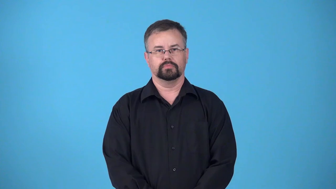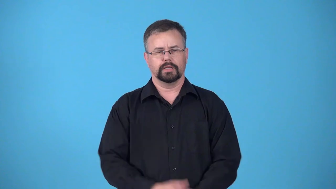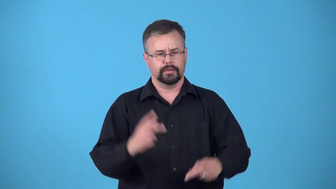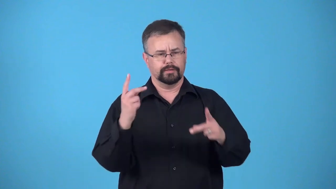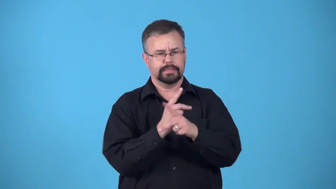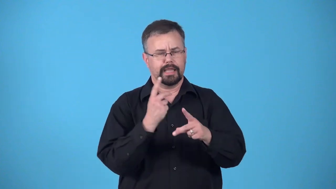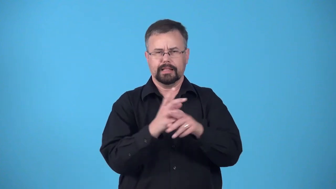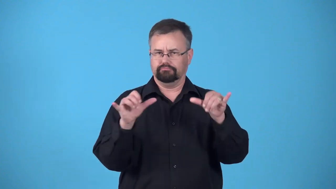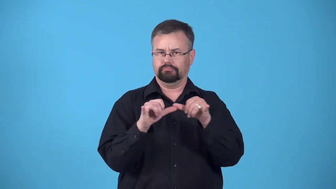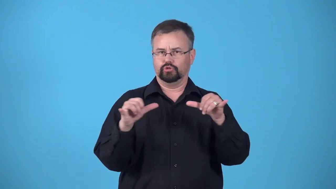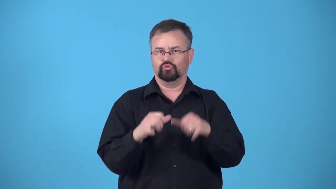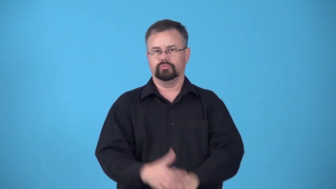by-used in calculations and measurements